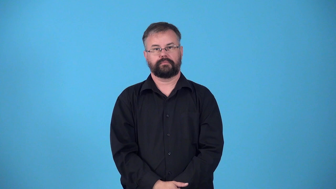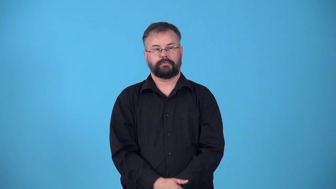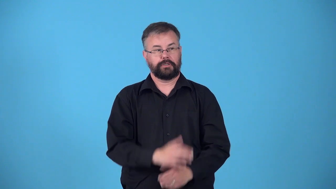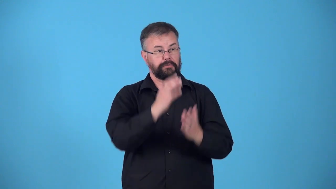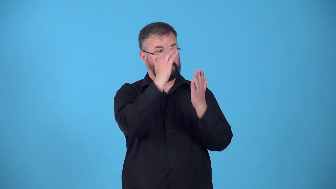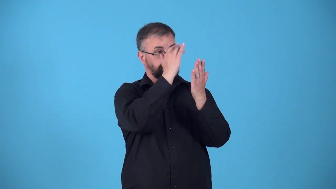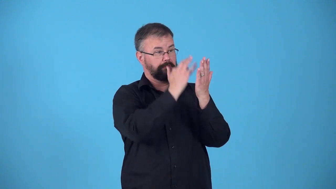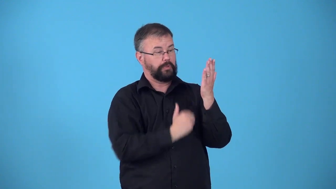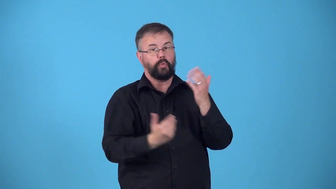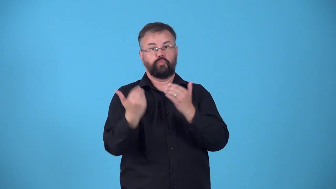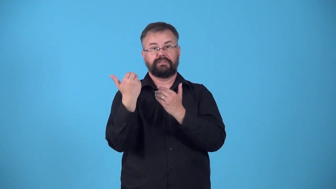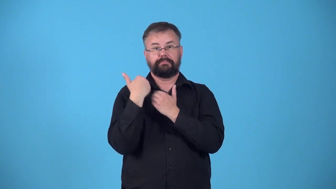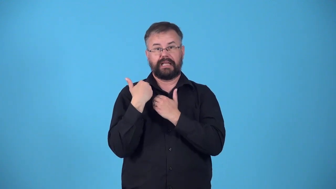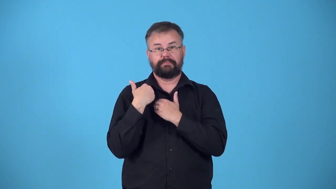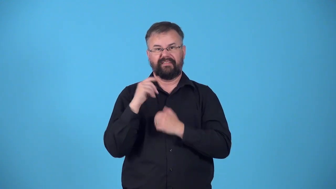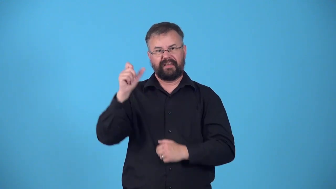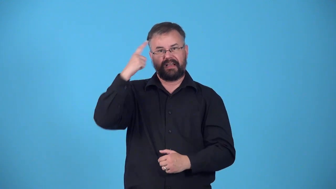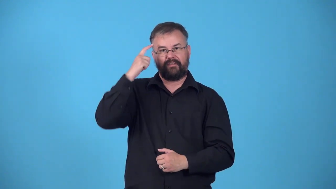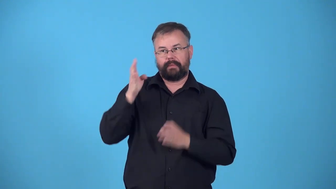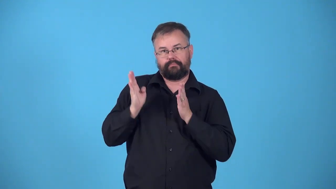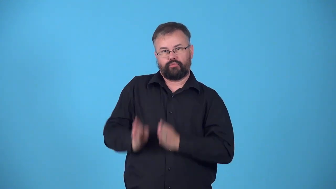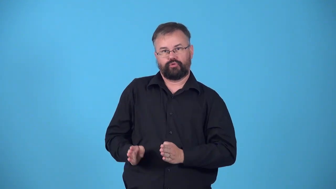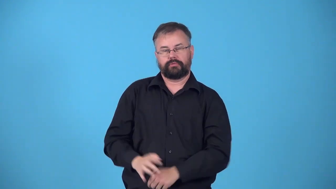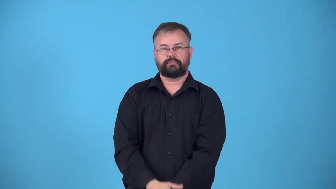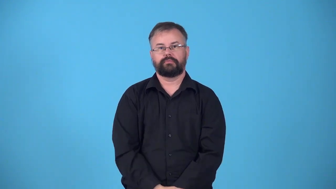portfolio